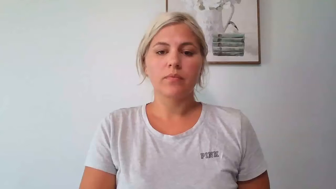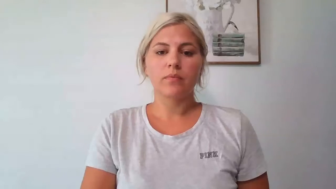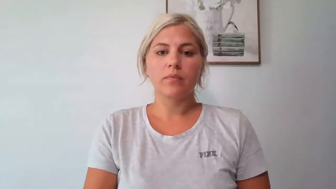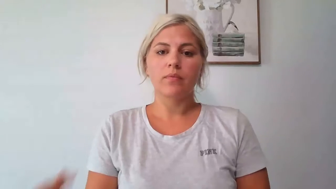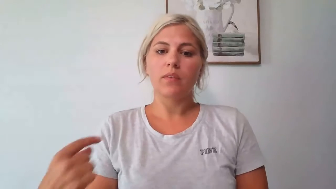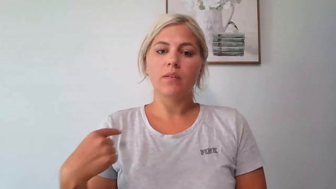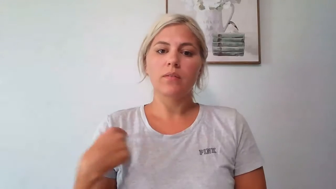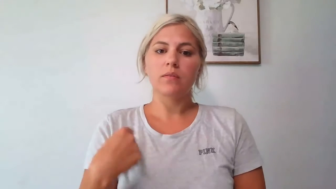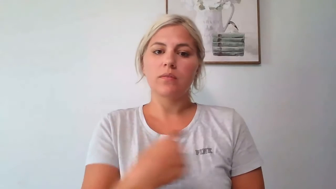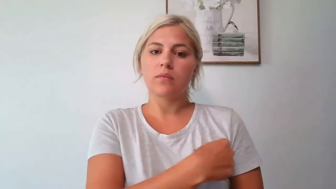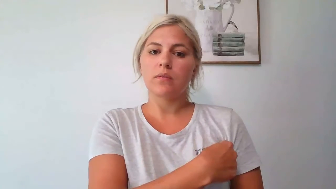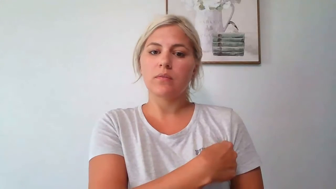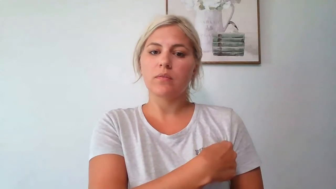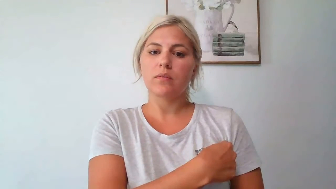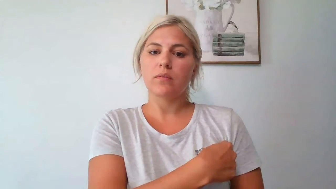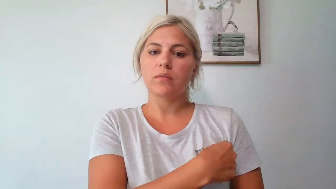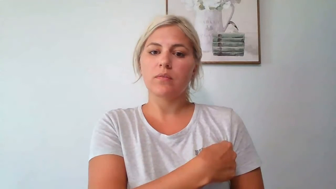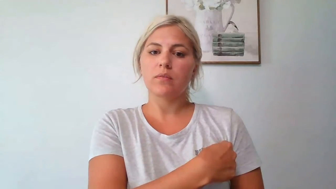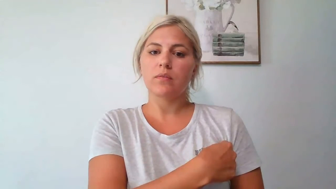WE